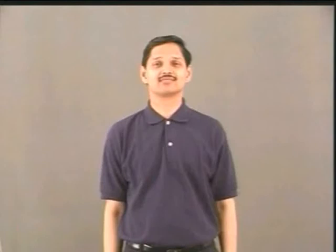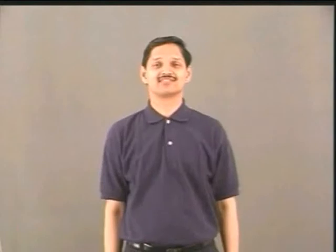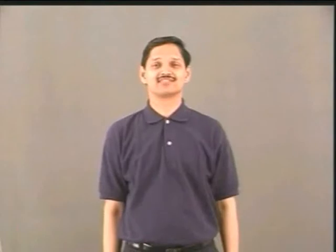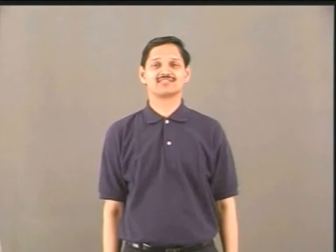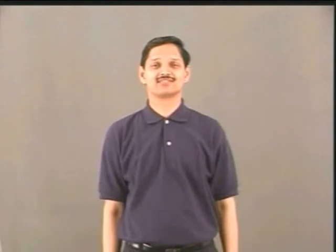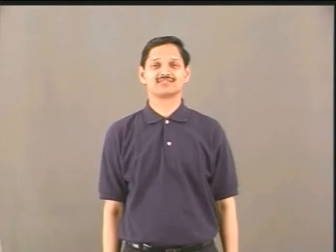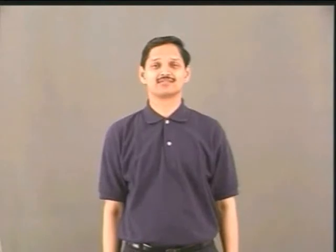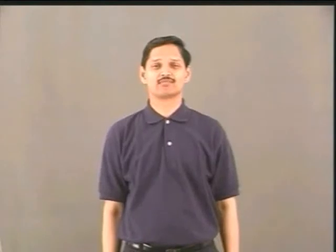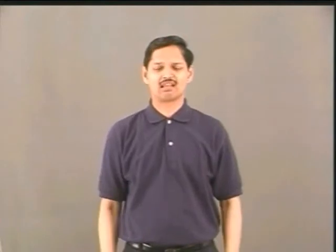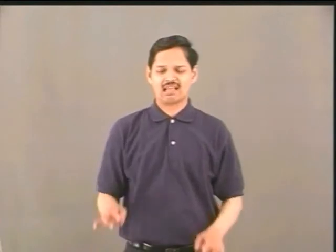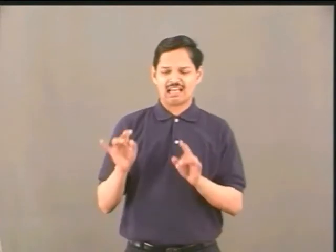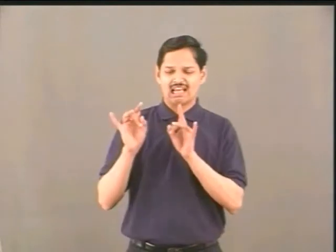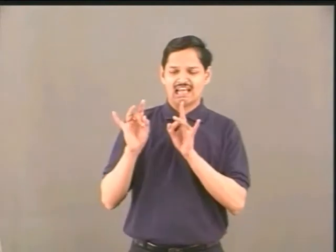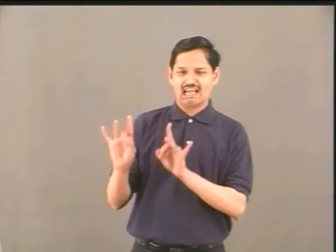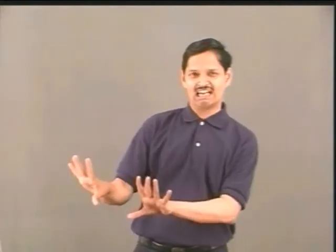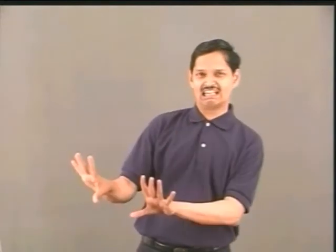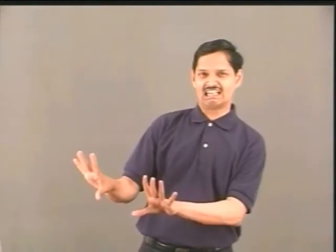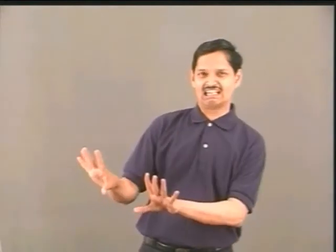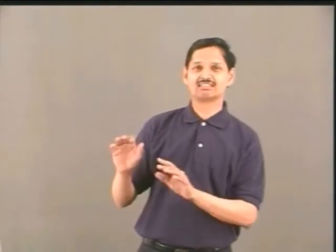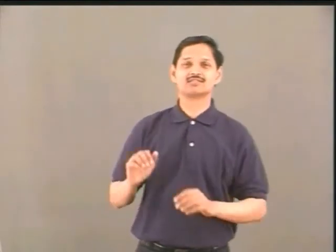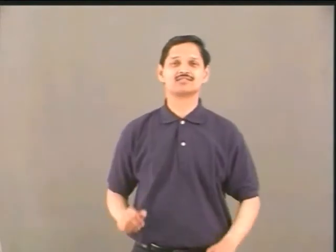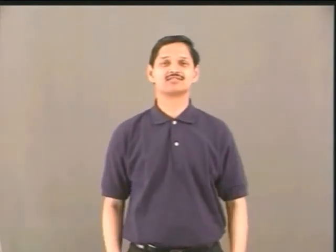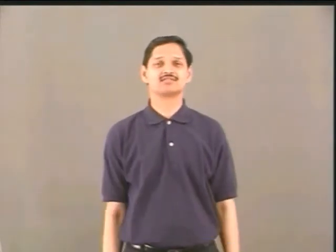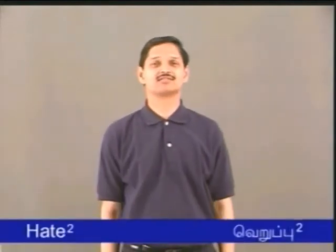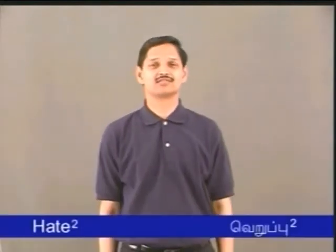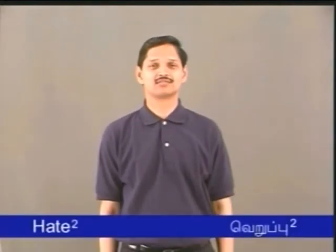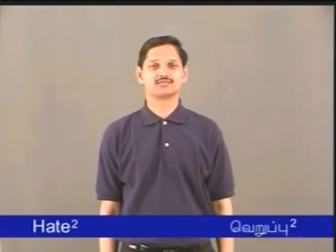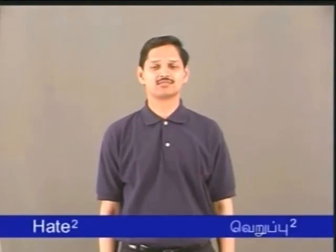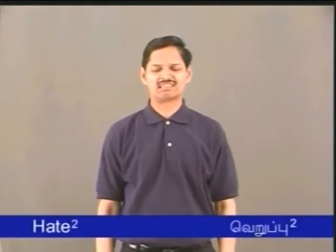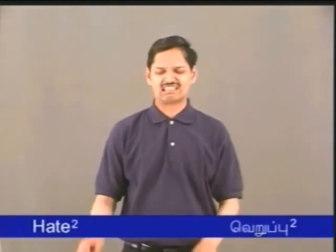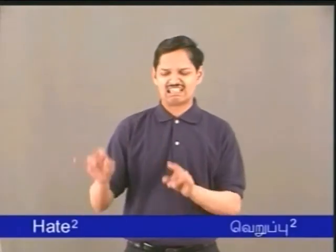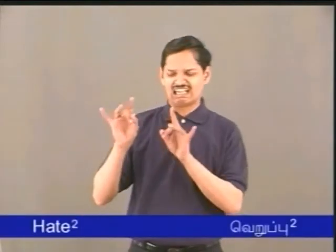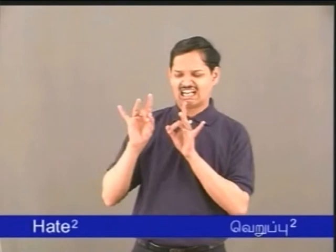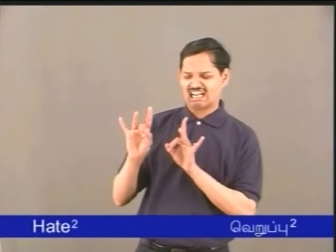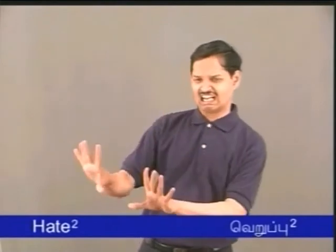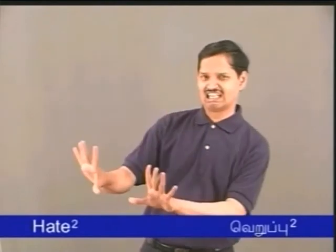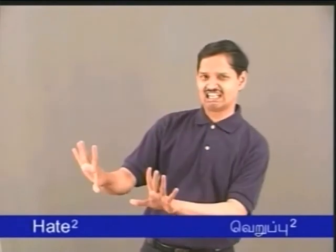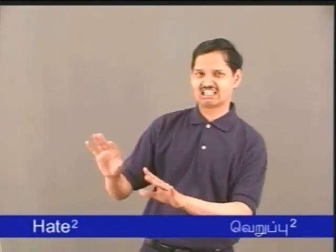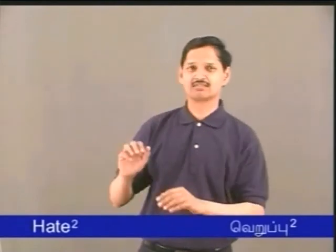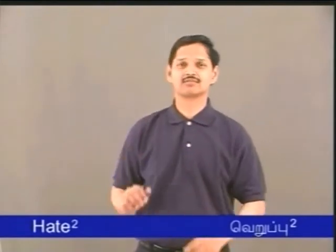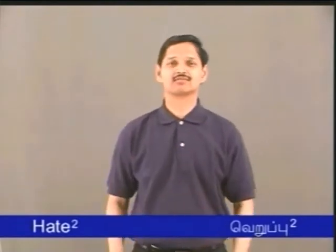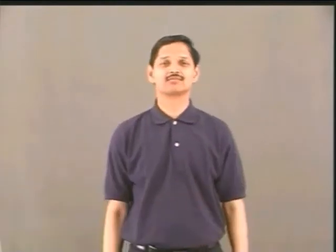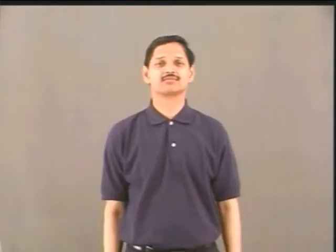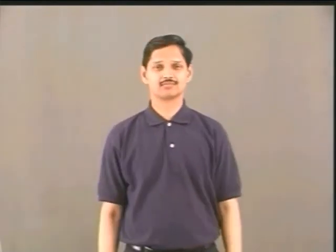hate